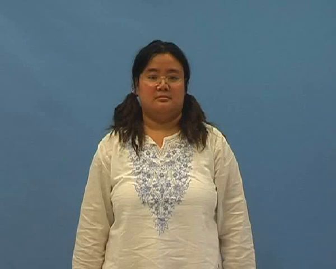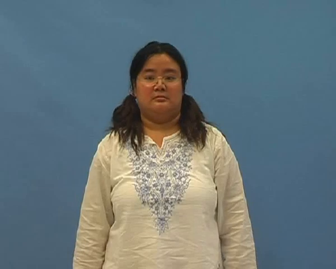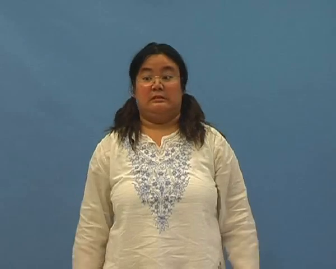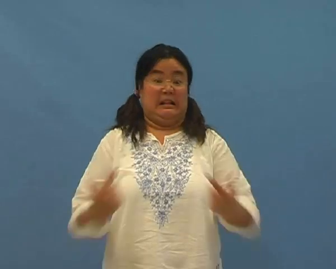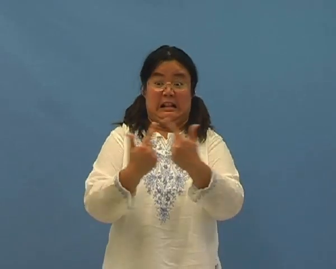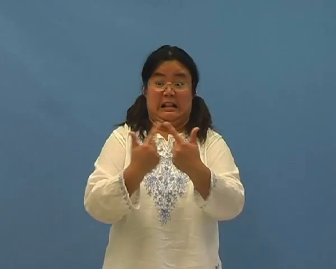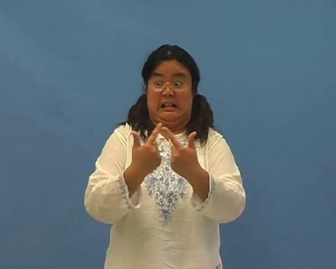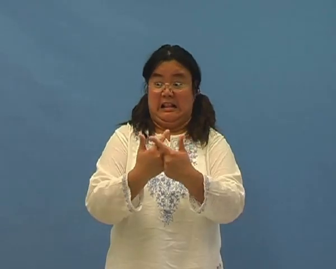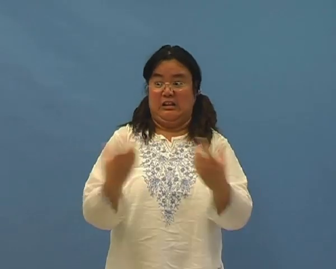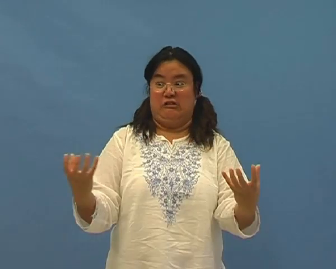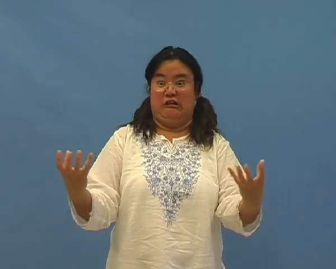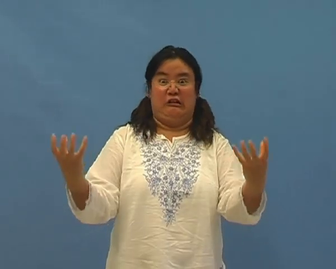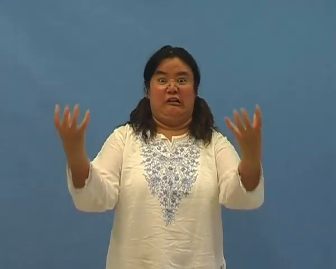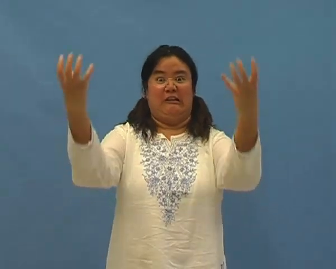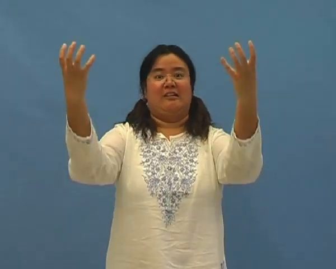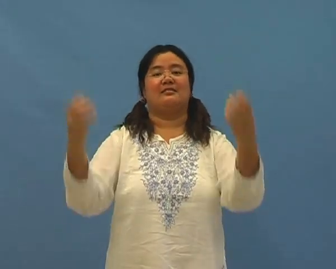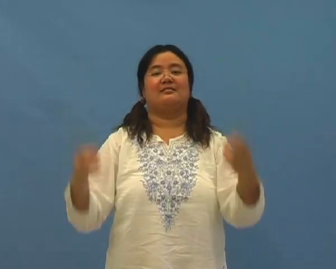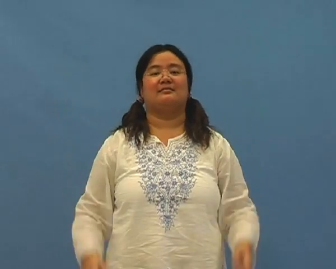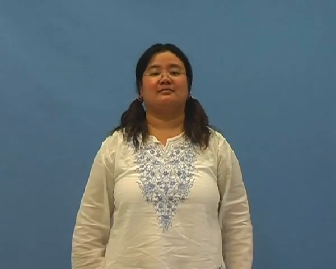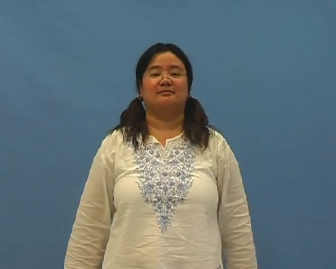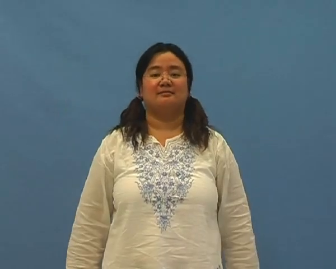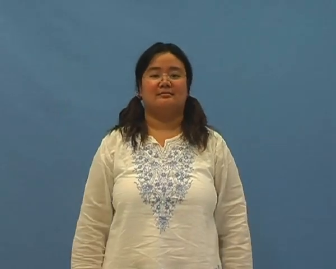anger